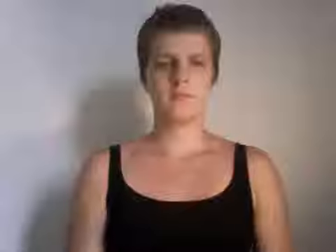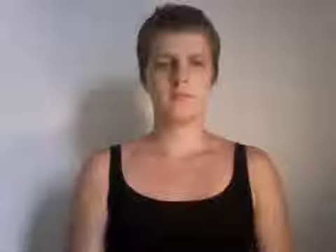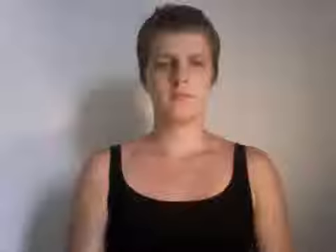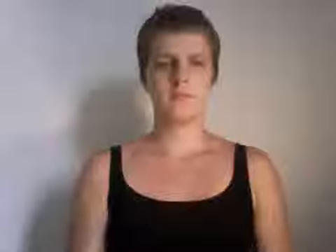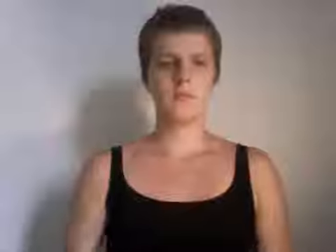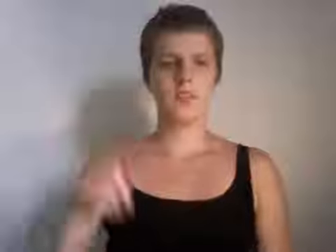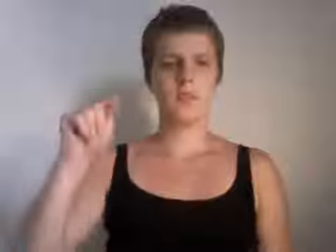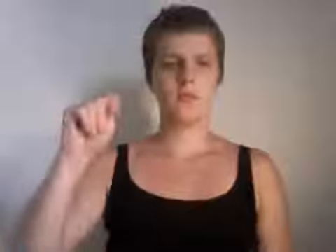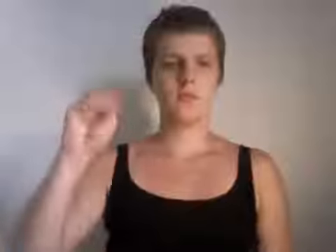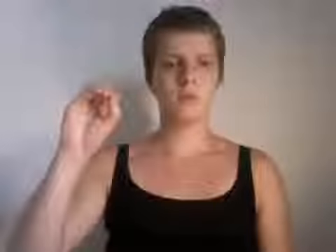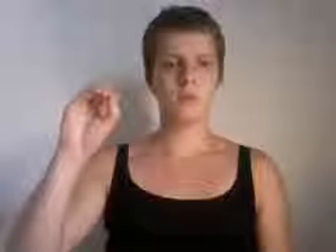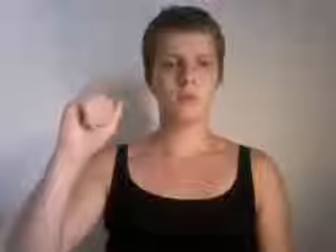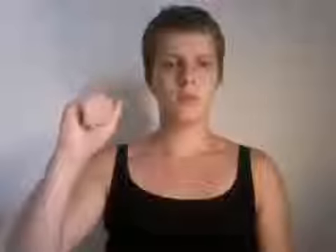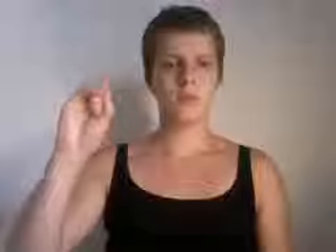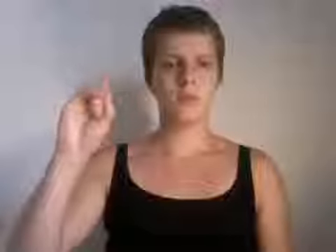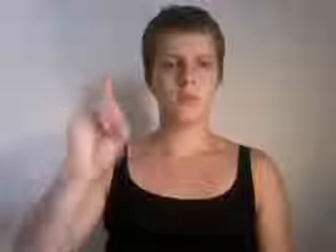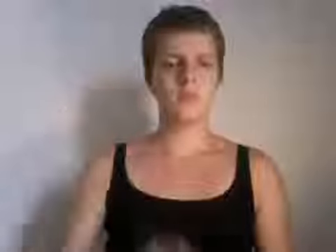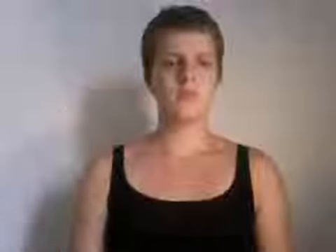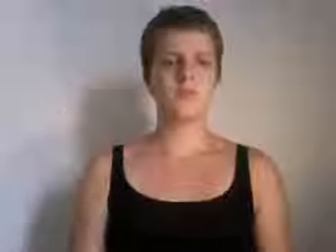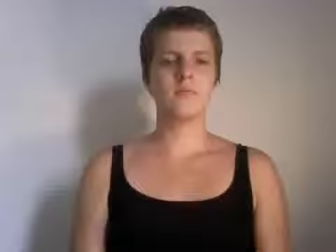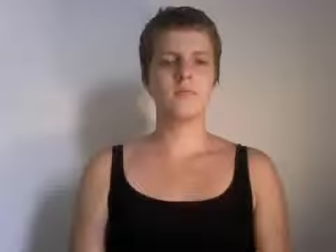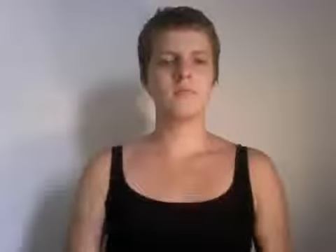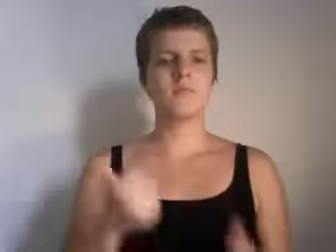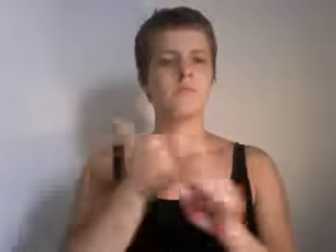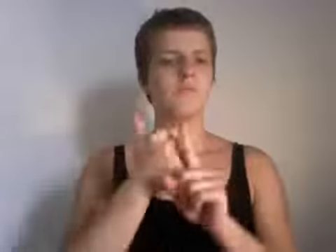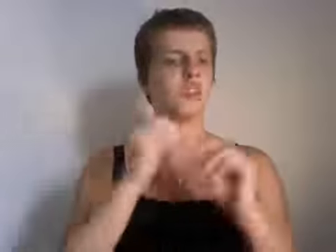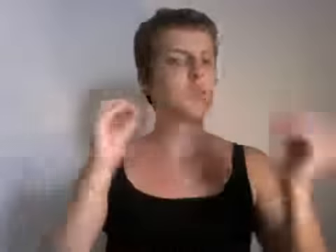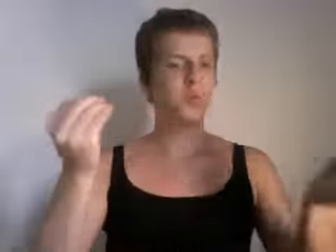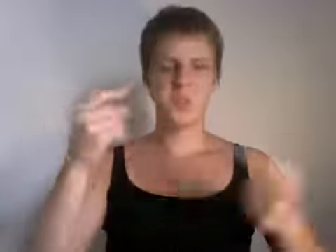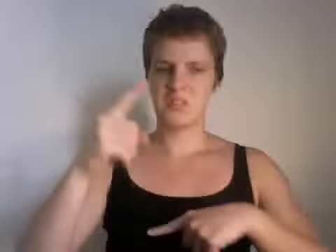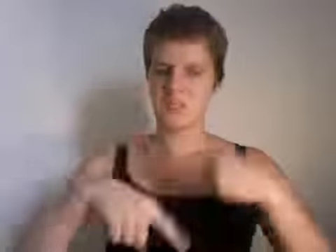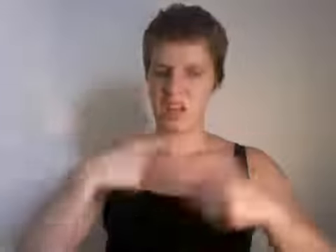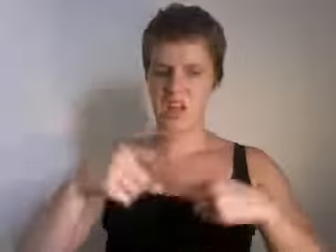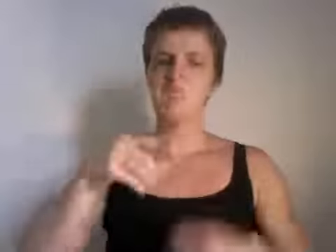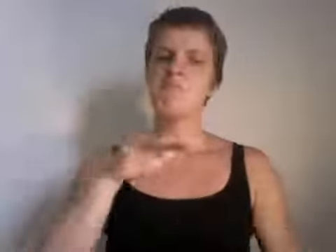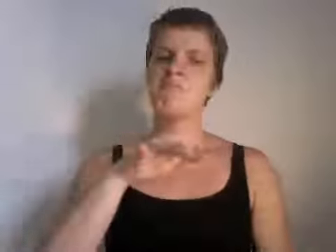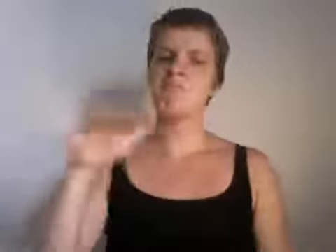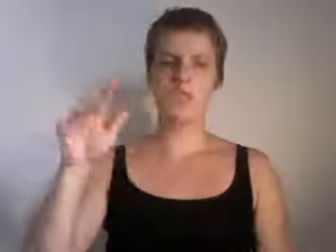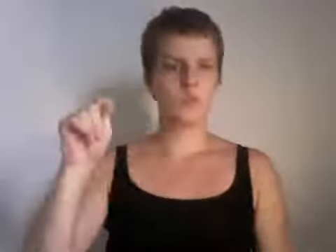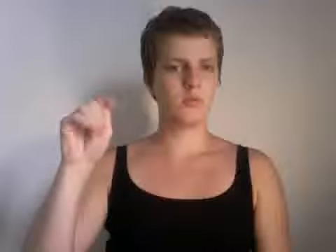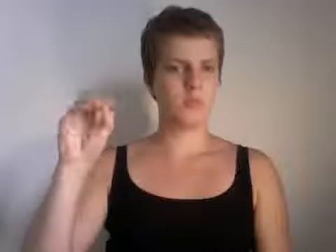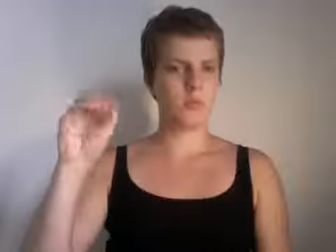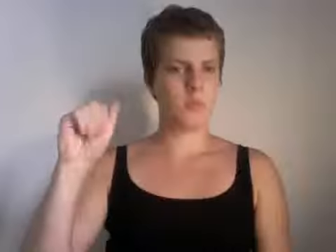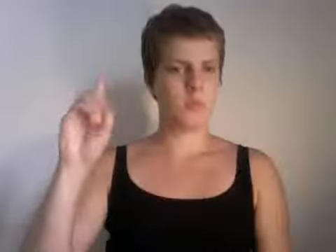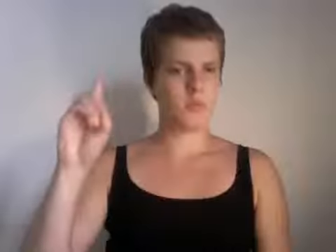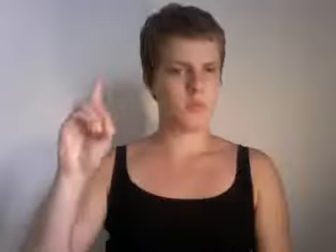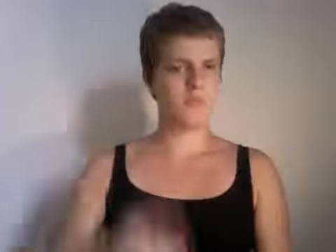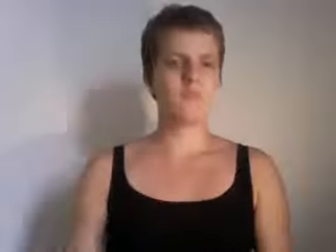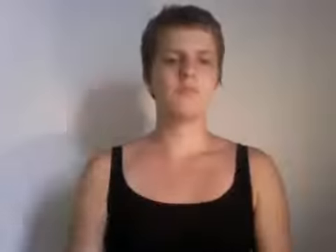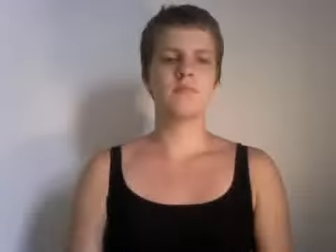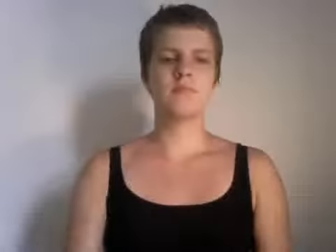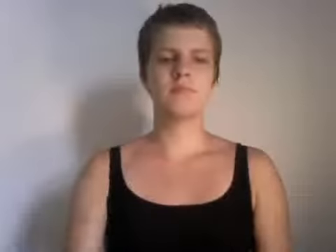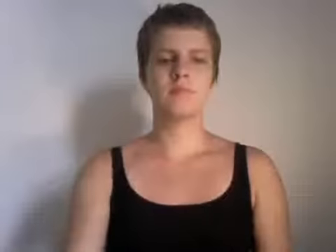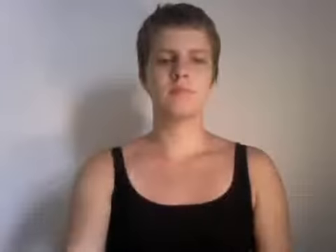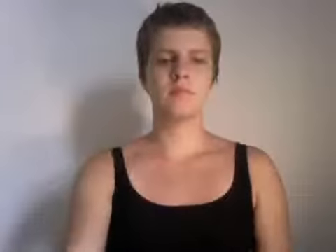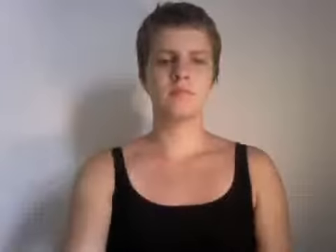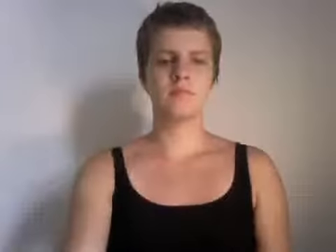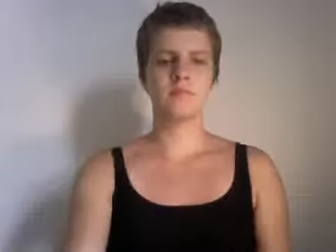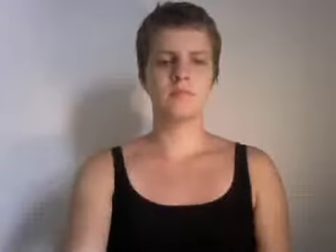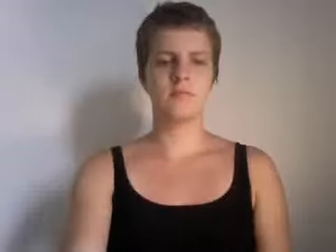Toad